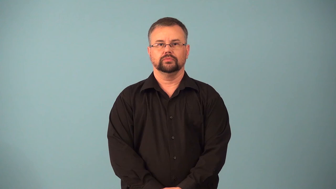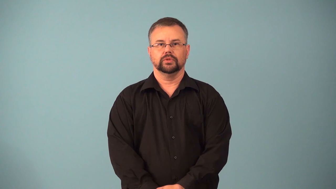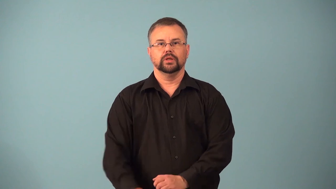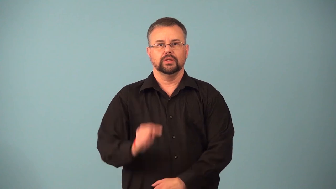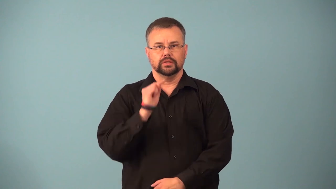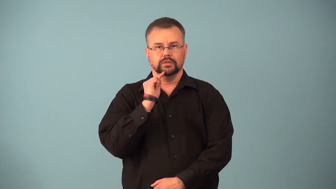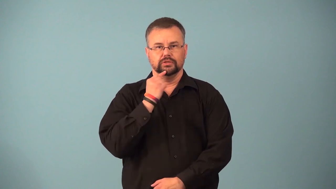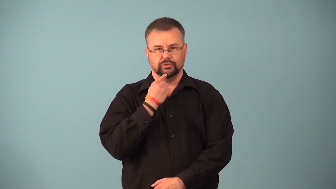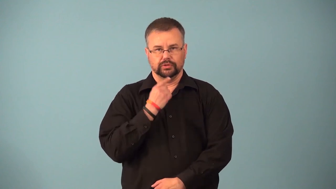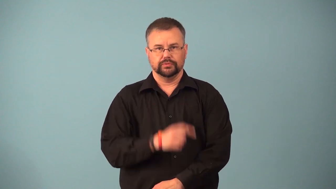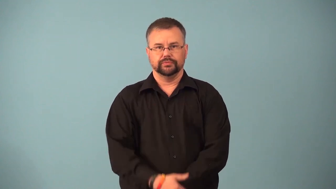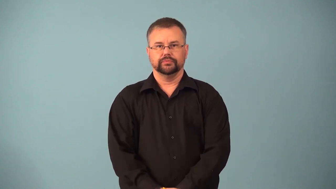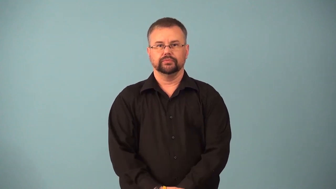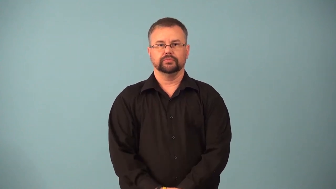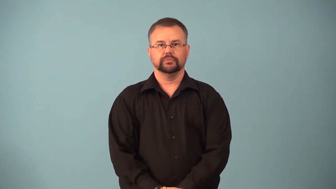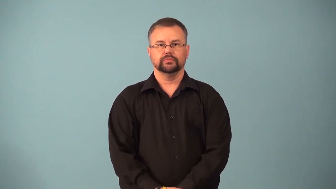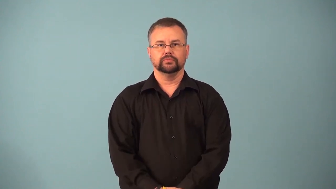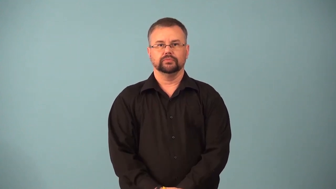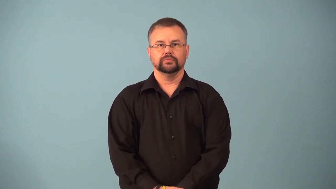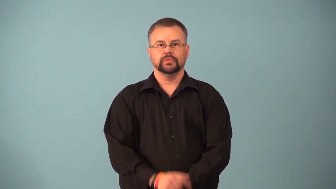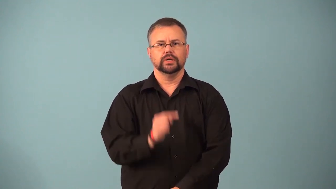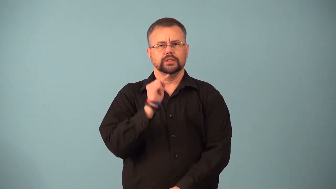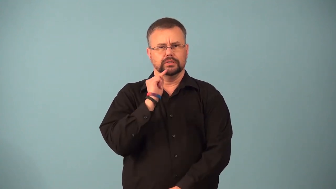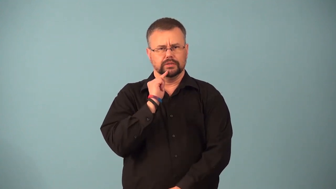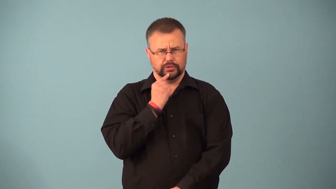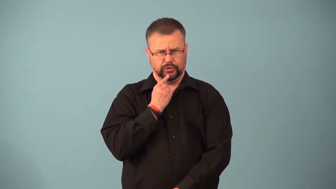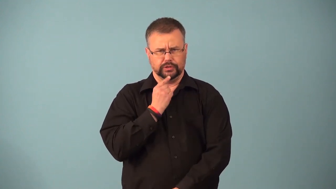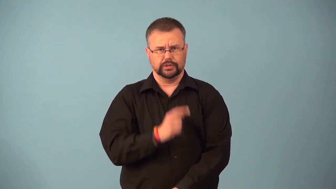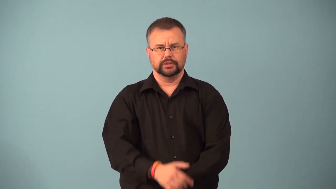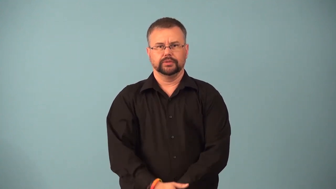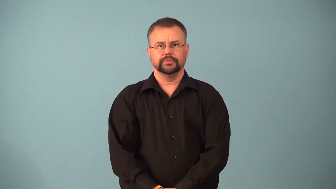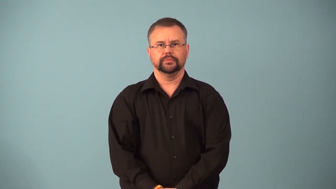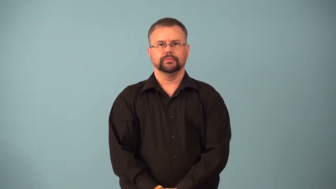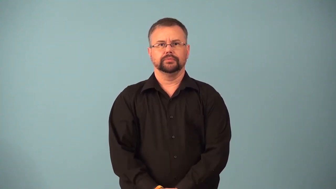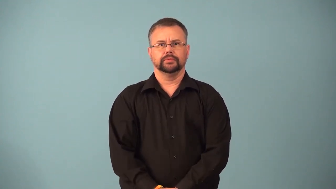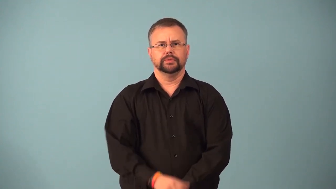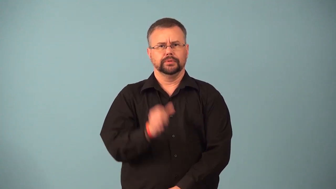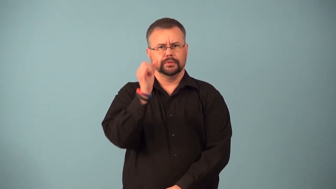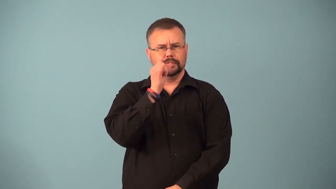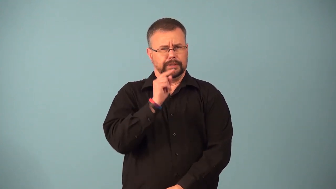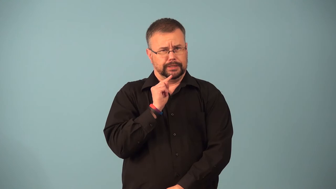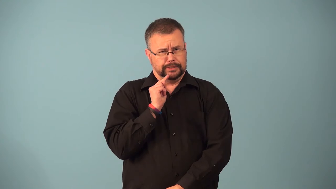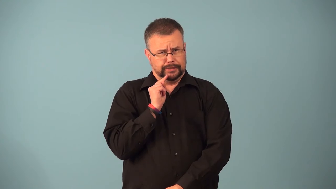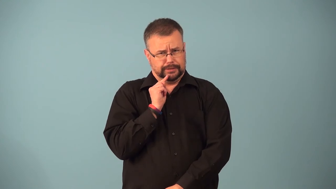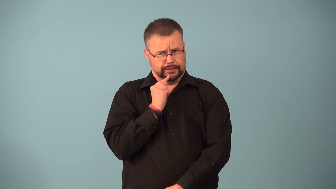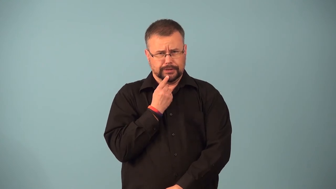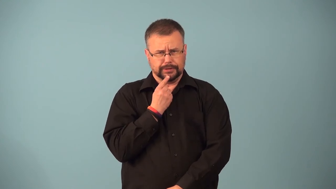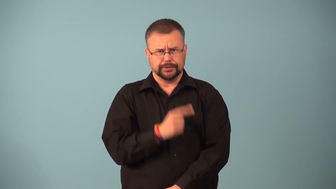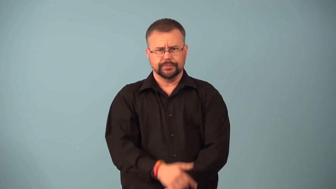grave,graver,gravest,serious,more serious,most serious